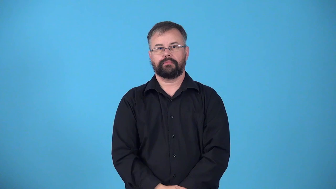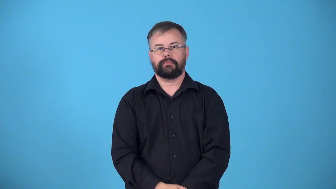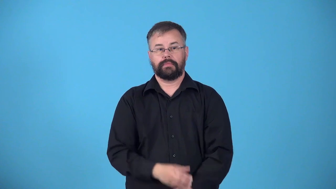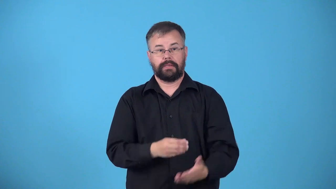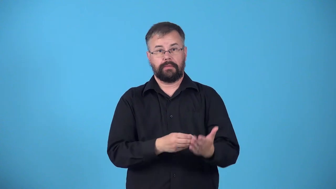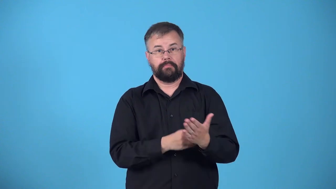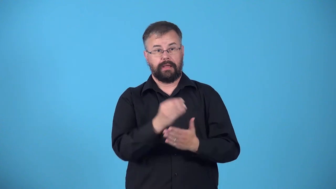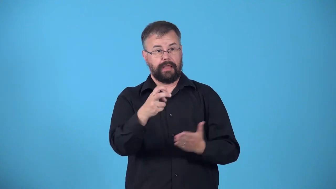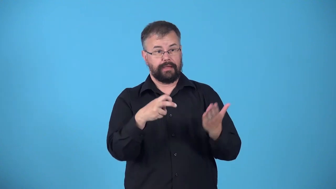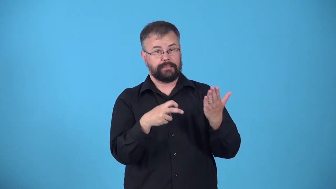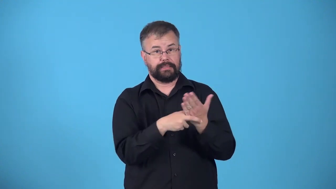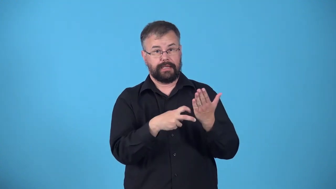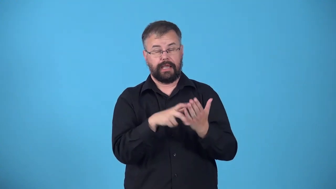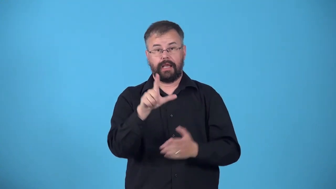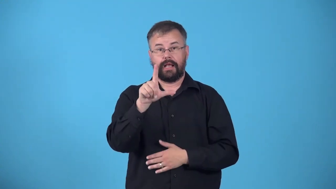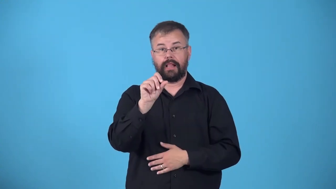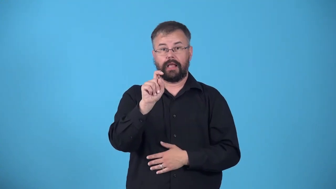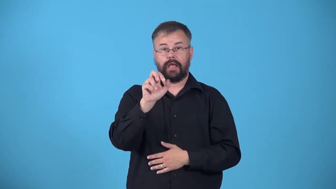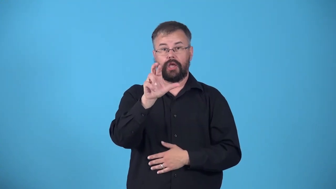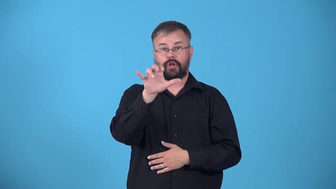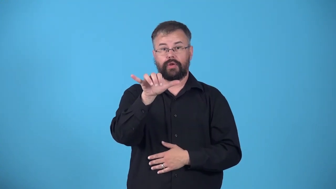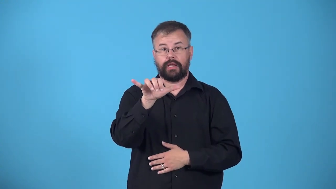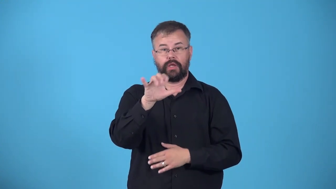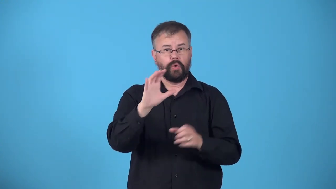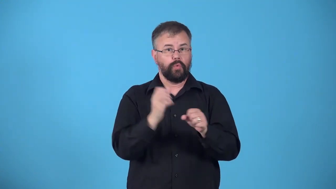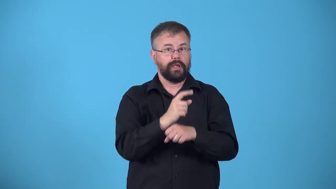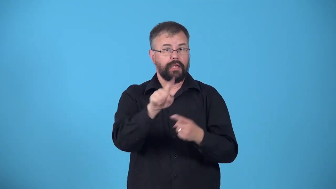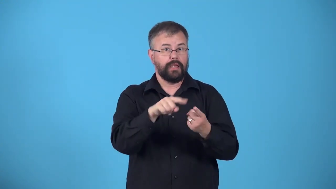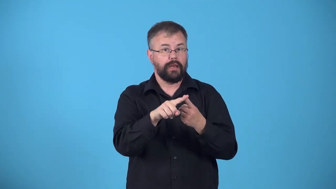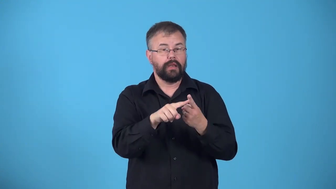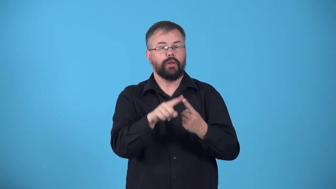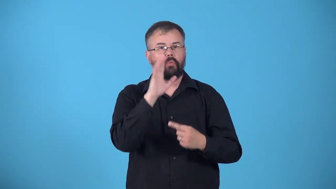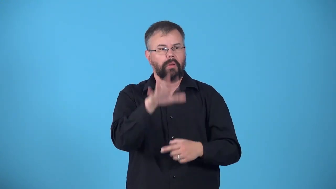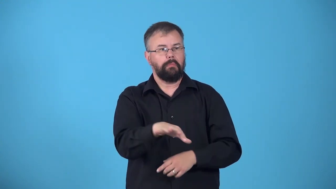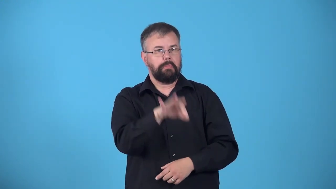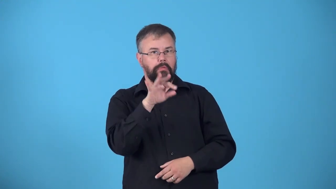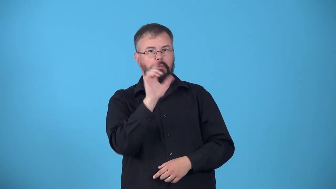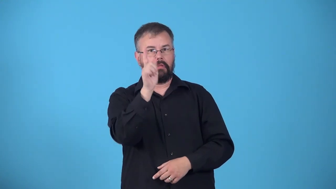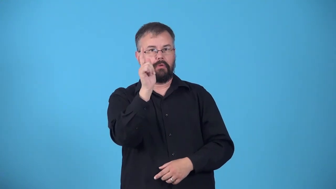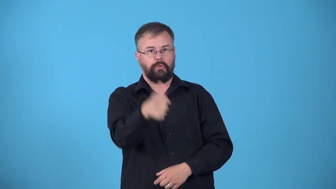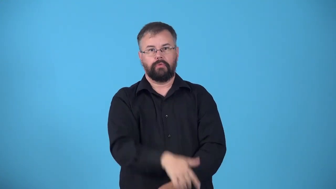hit on